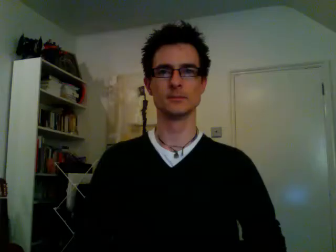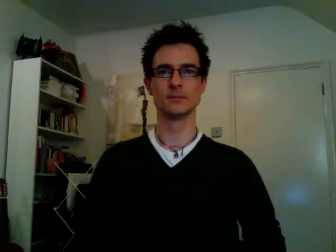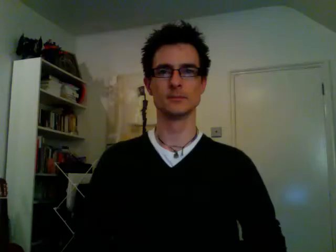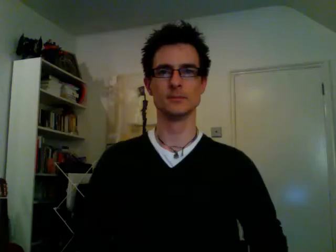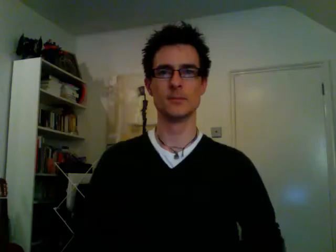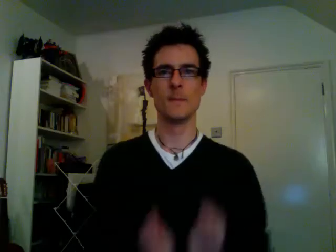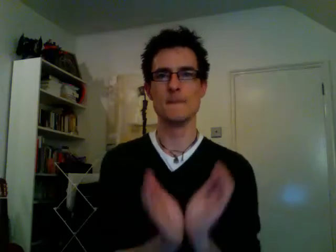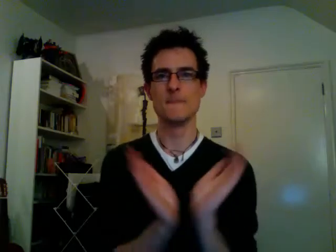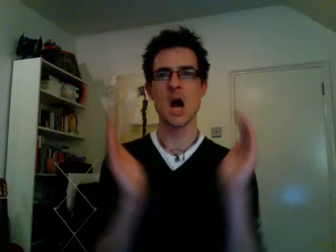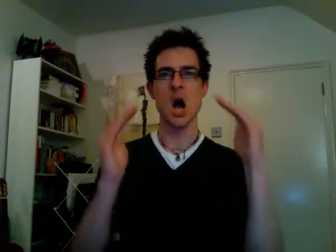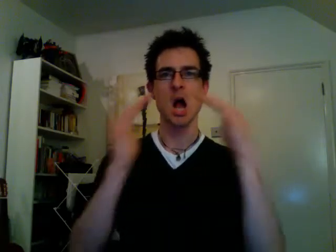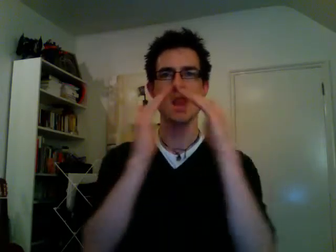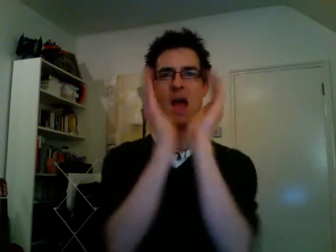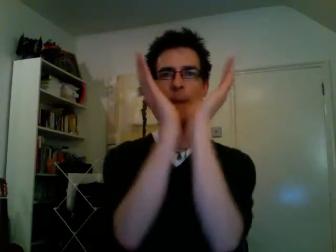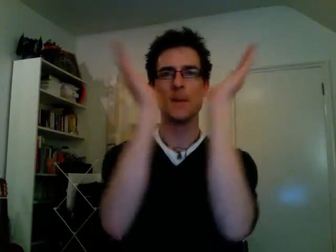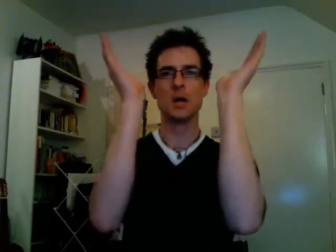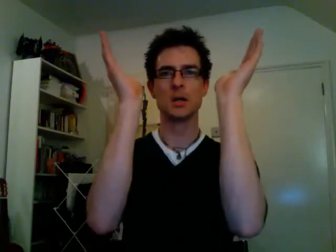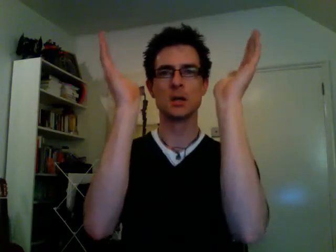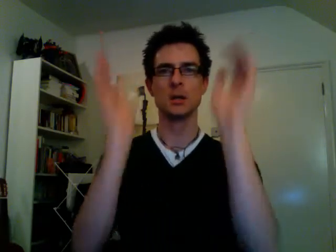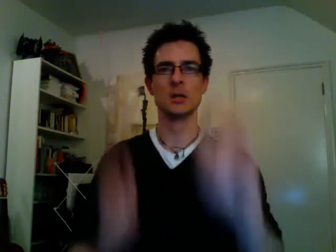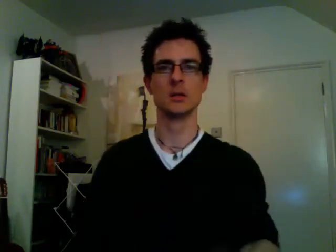pineapple